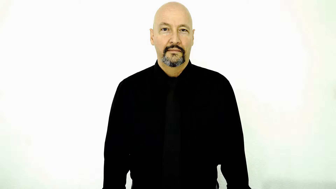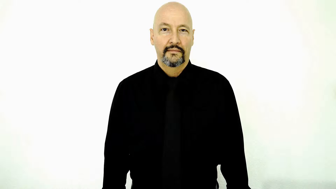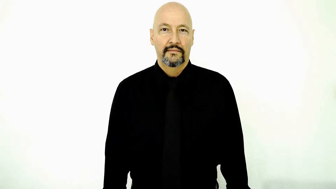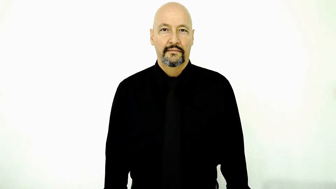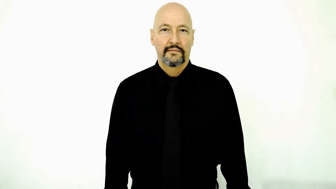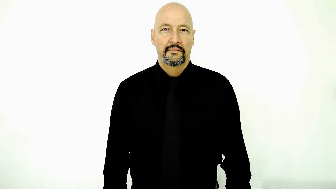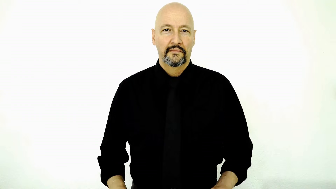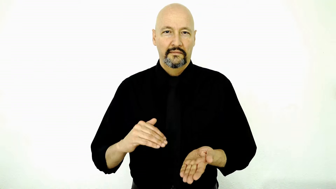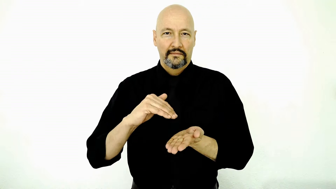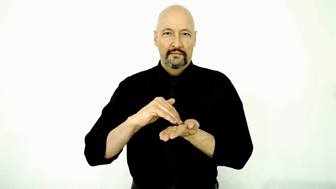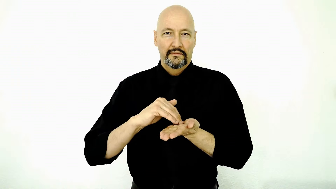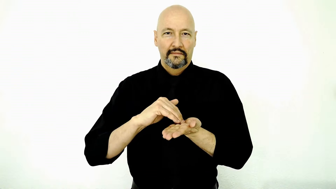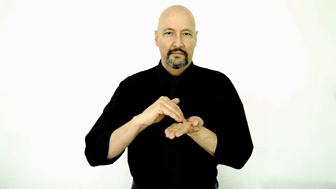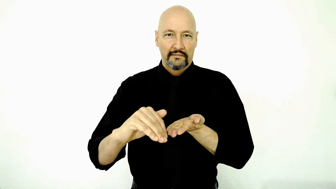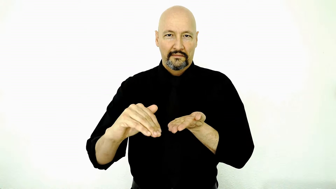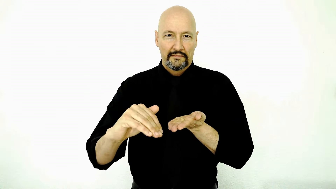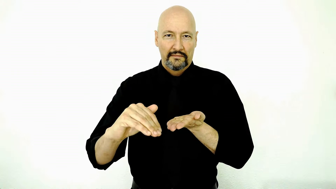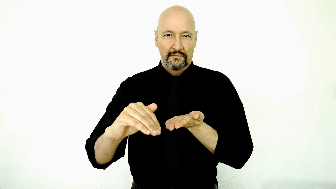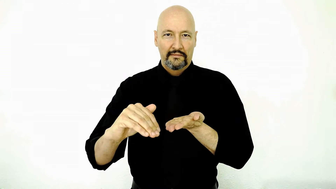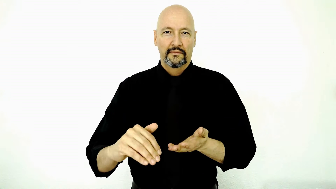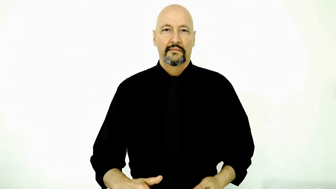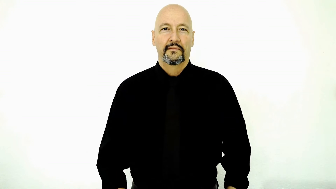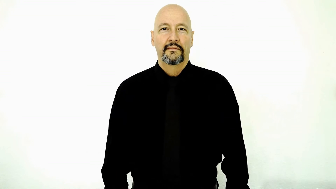release-excused